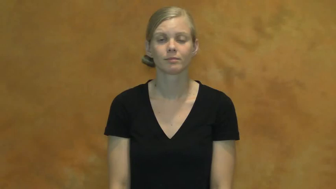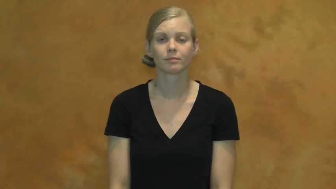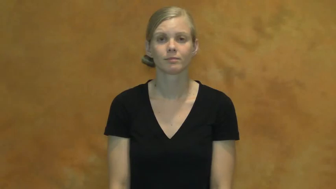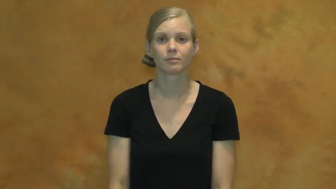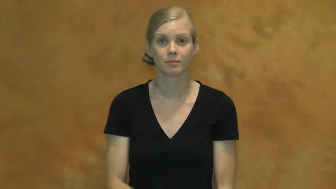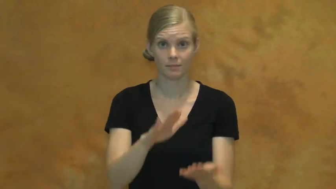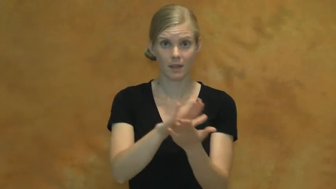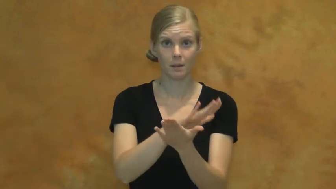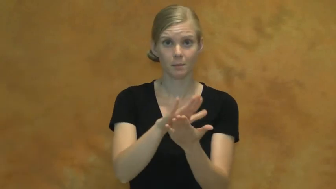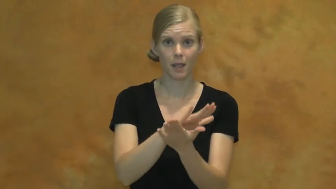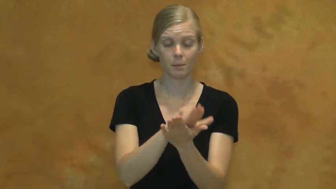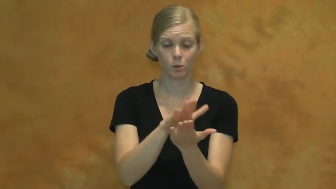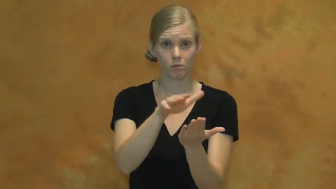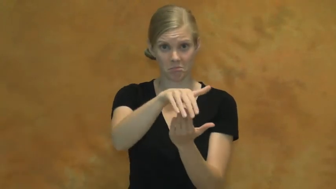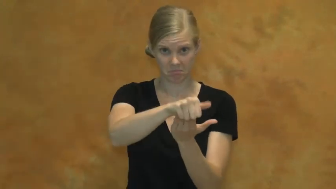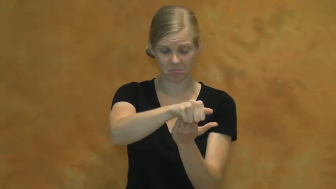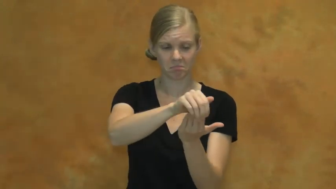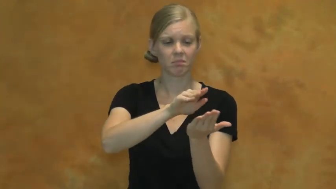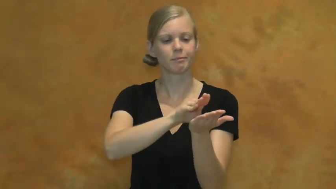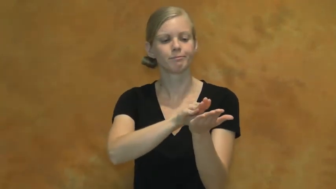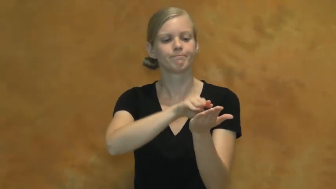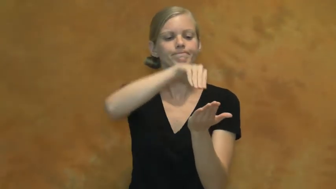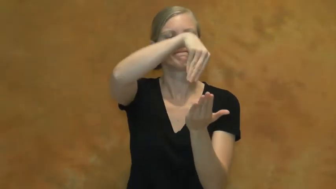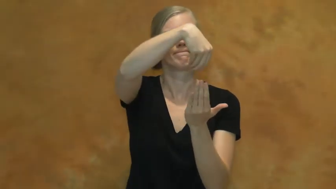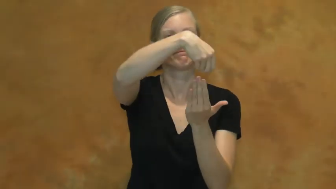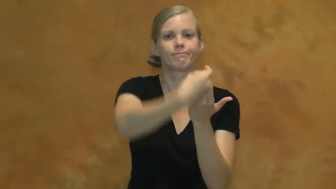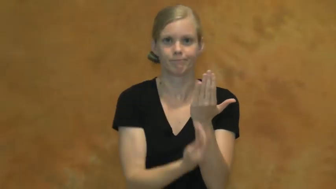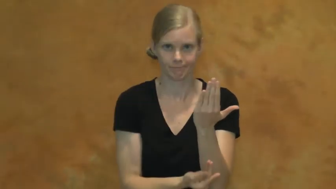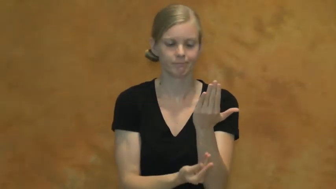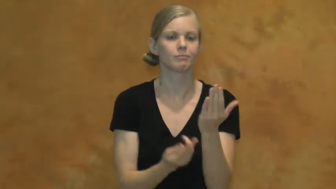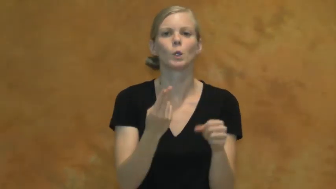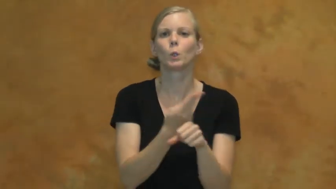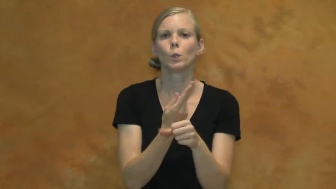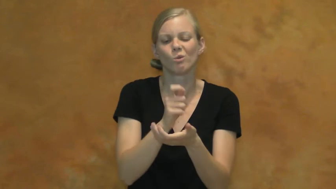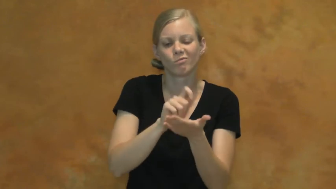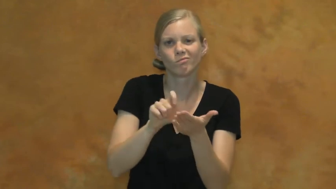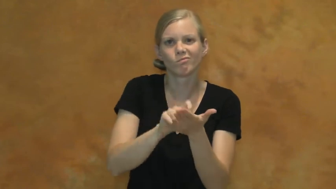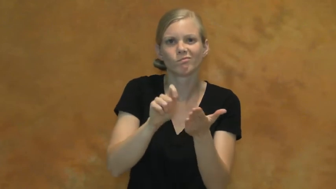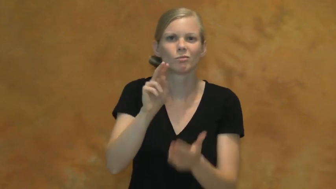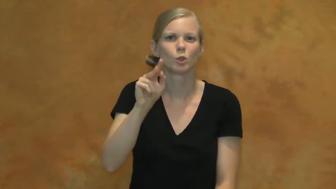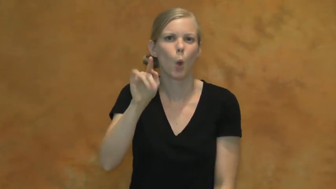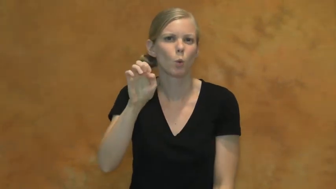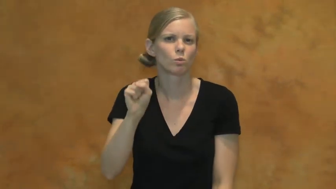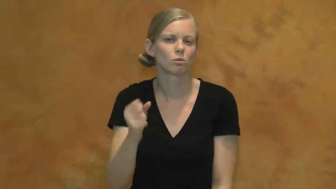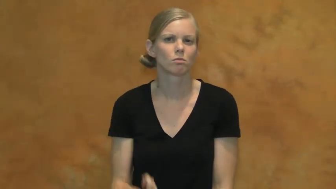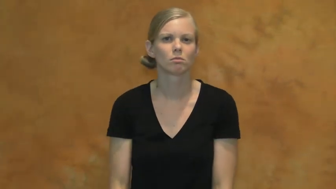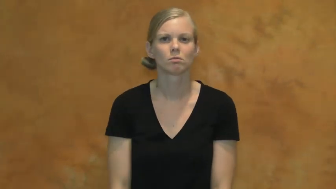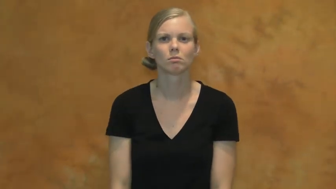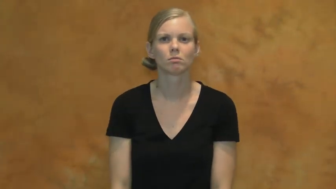notepad